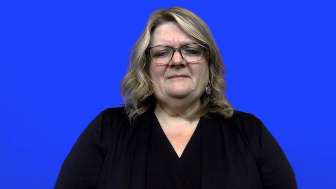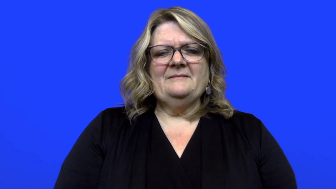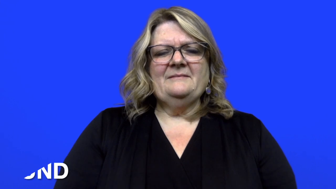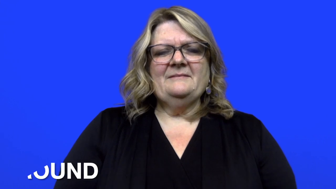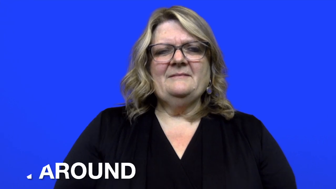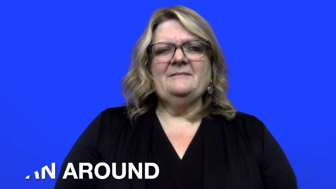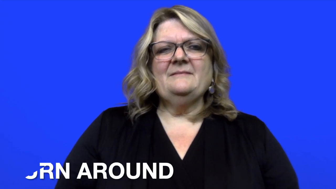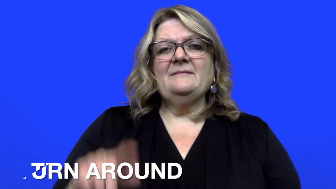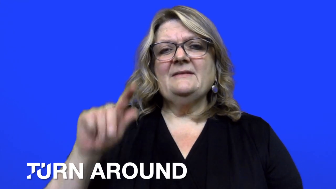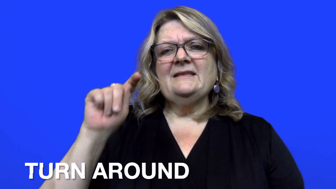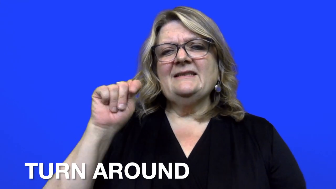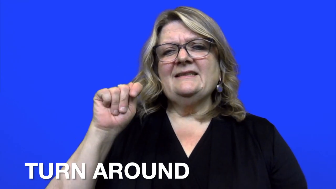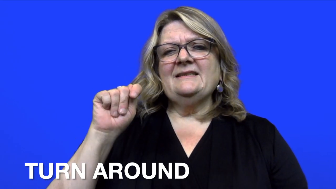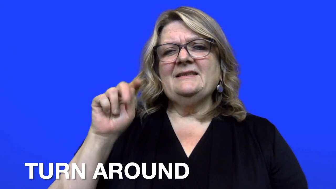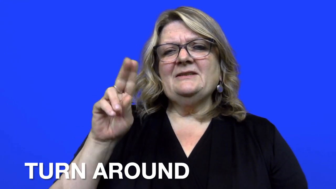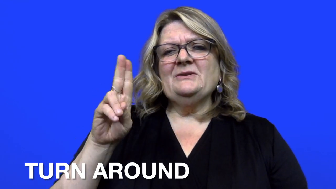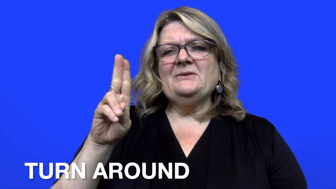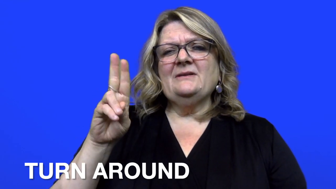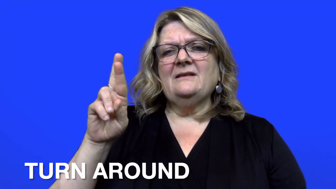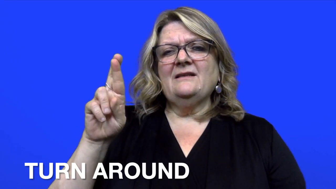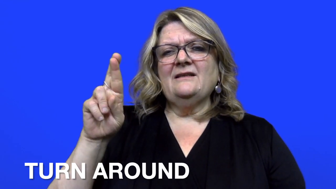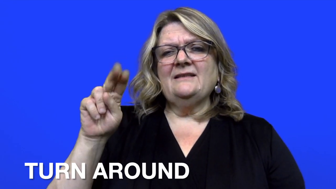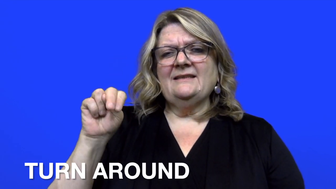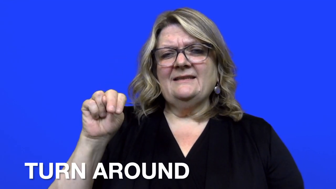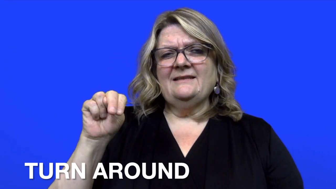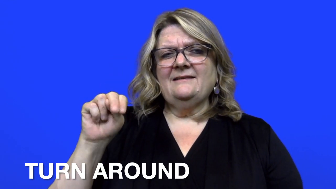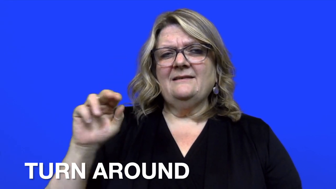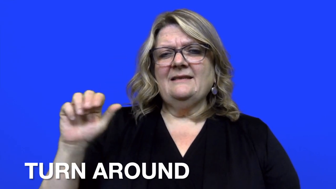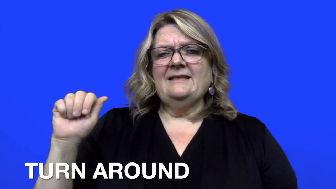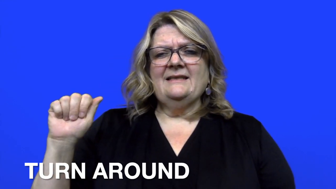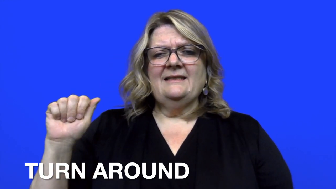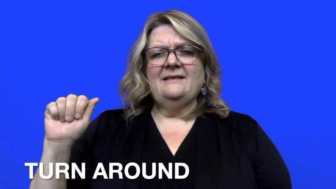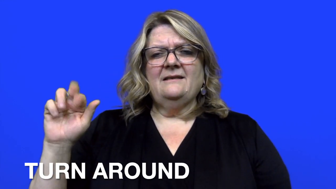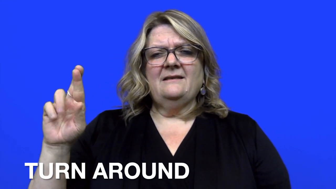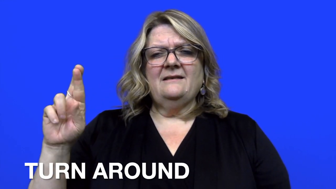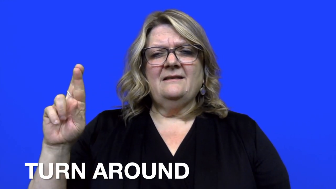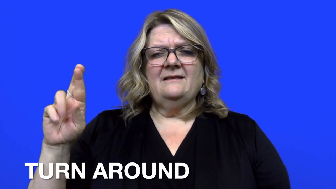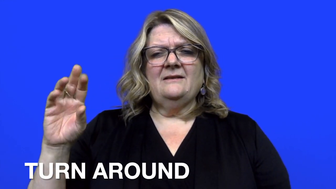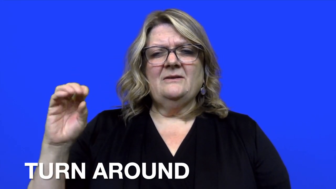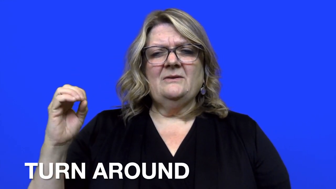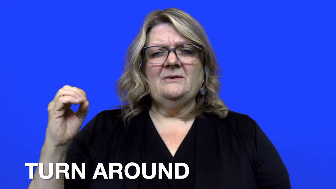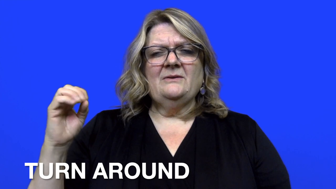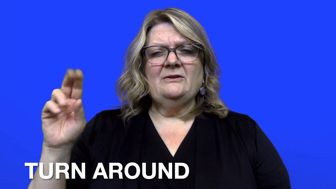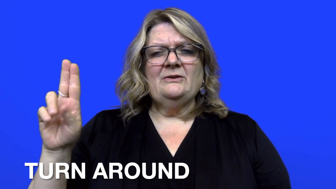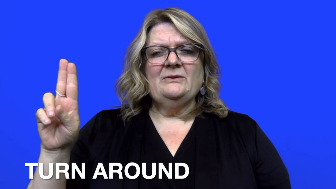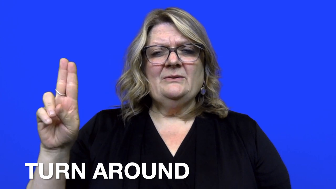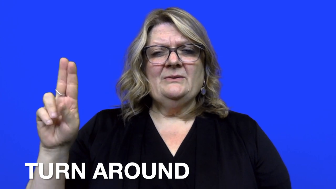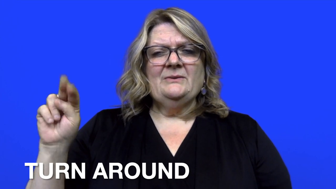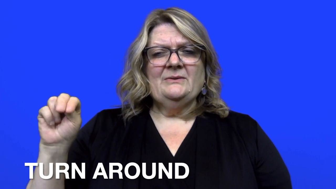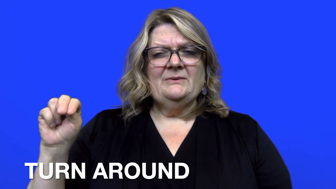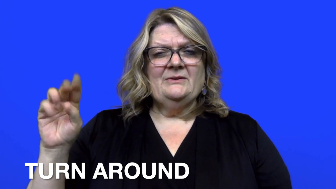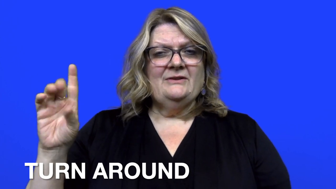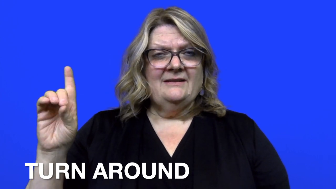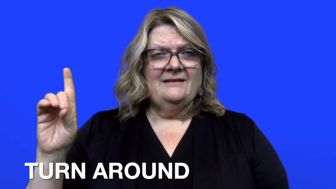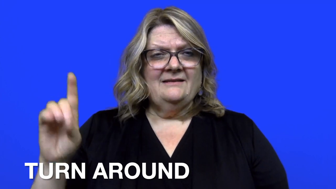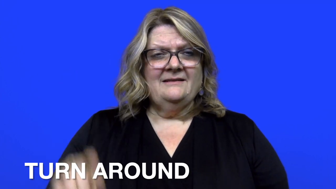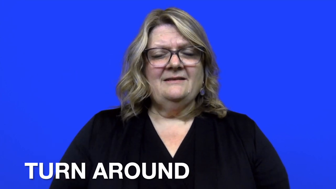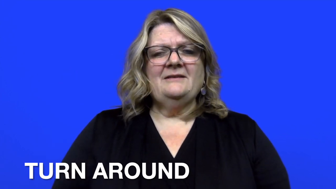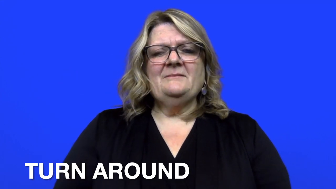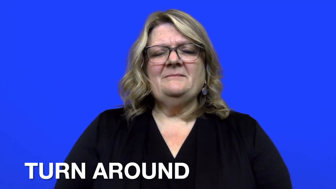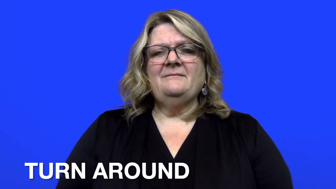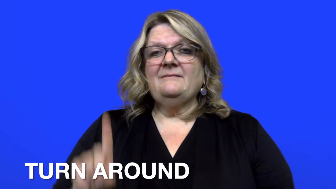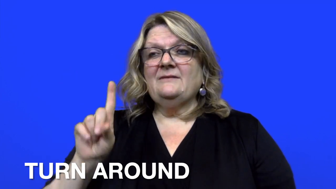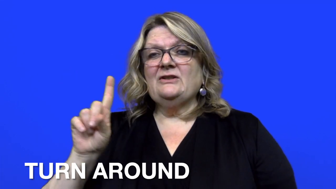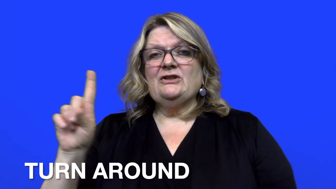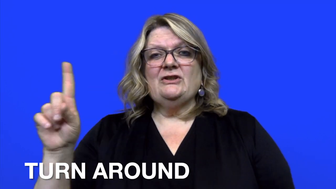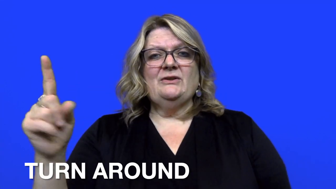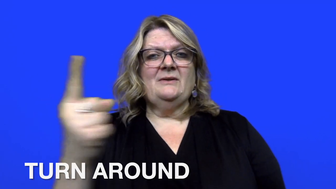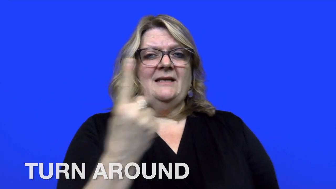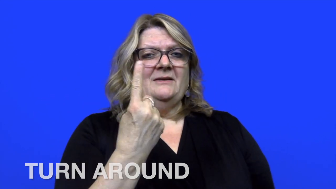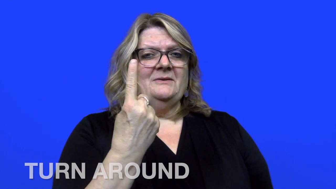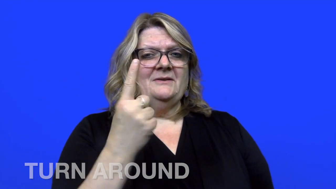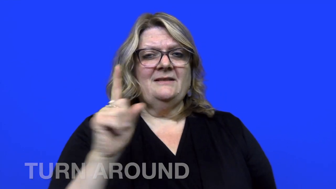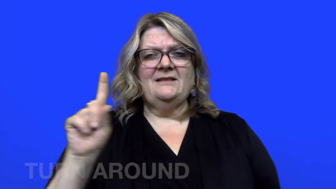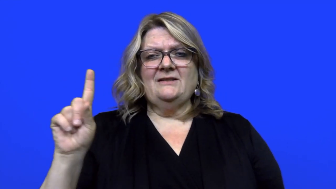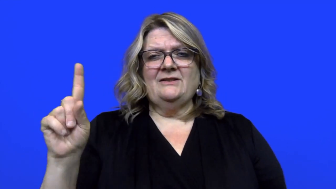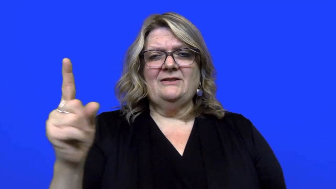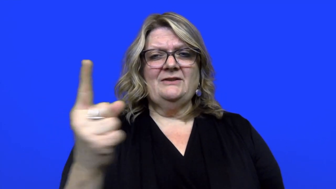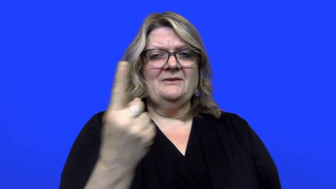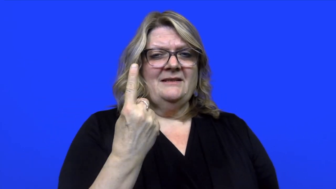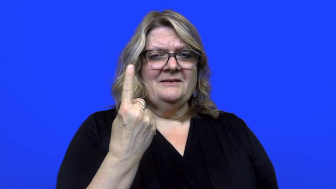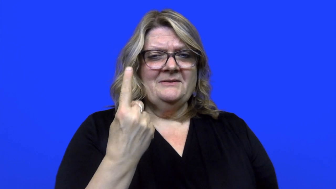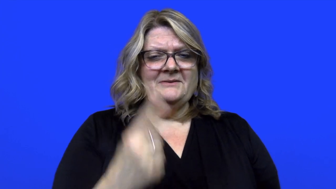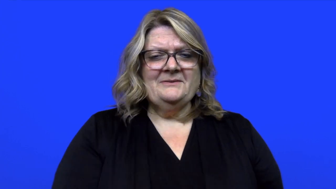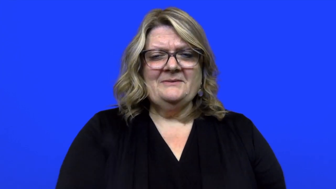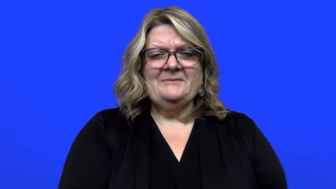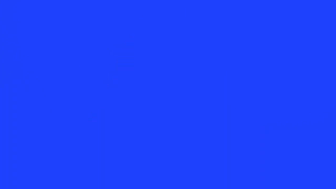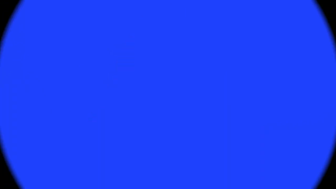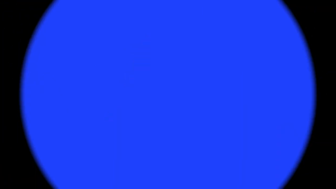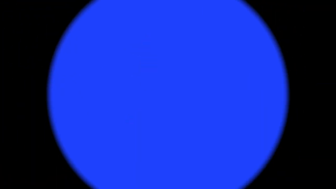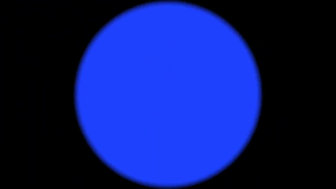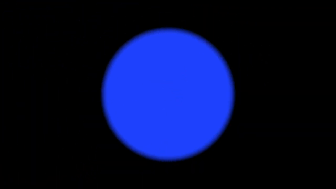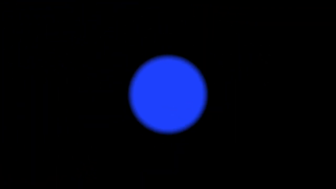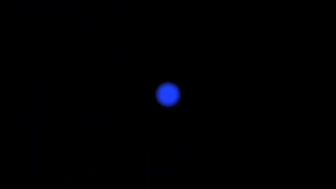TURN AROUND